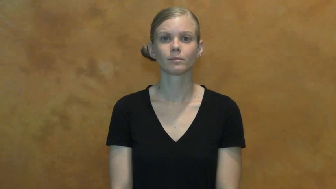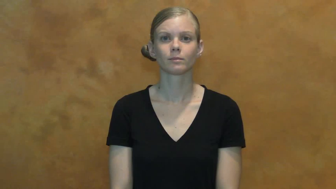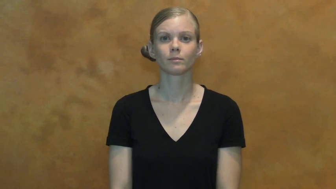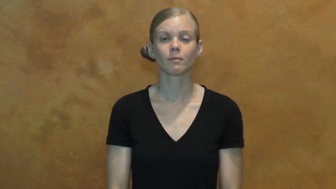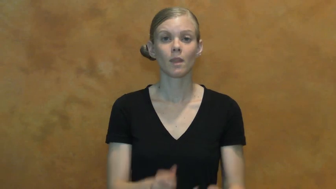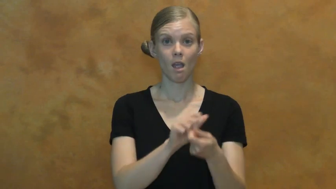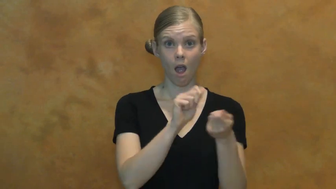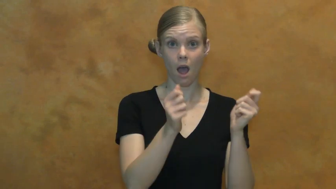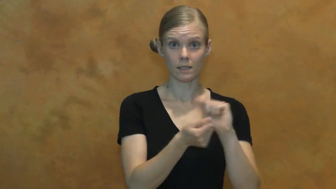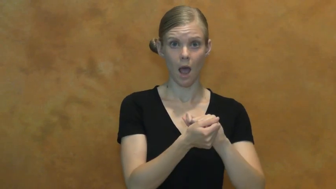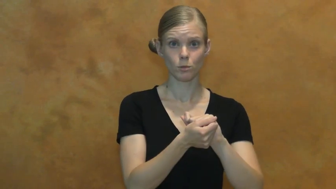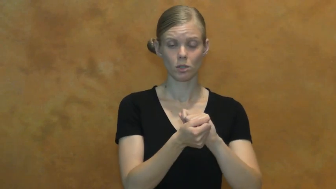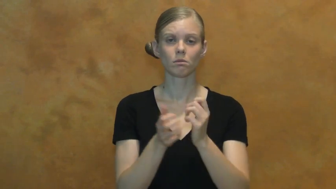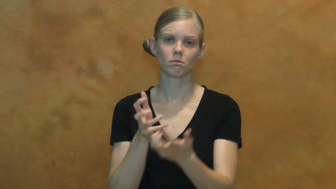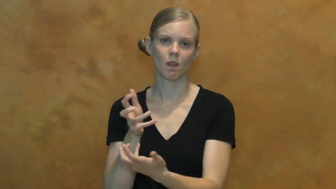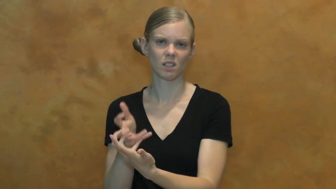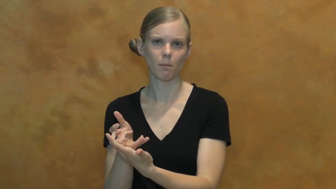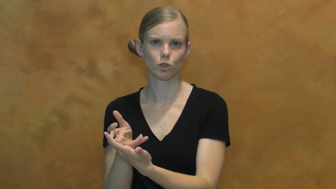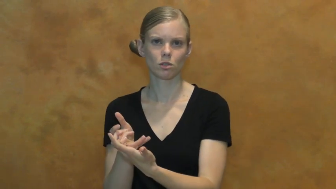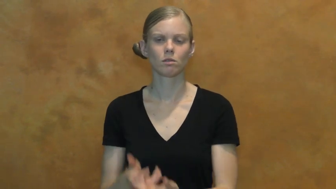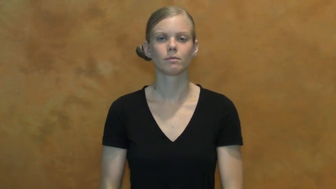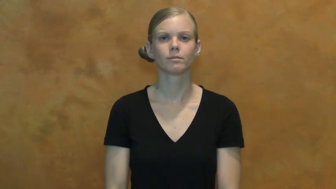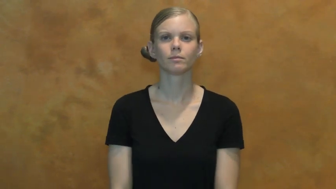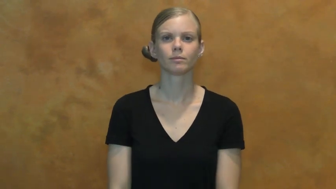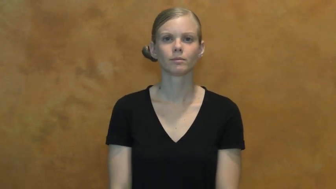adaption